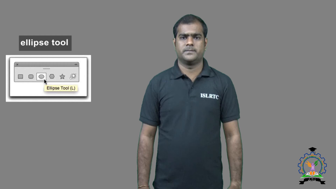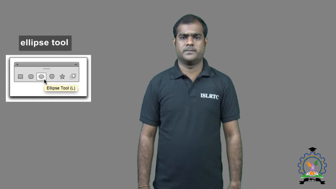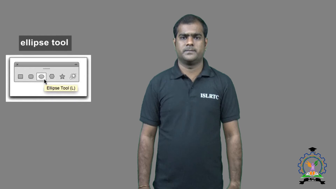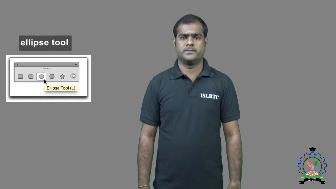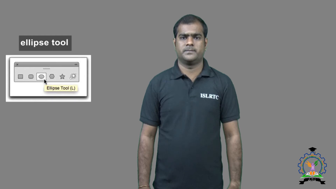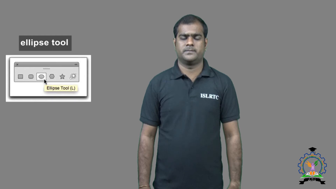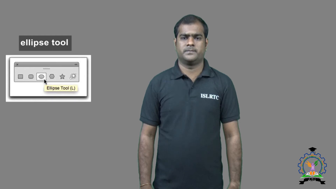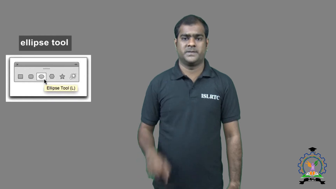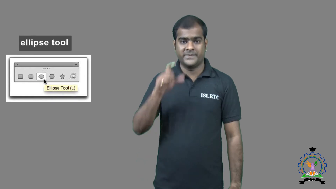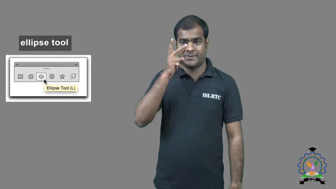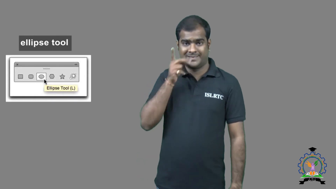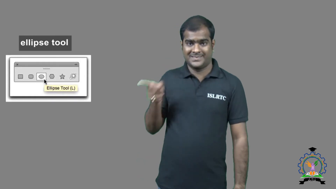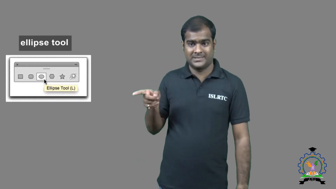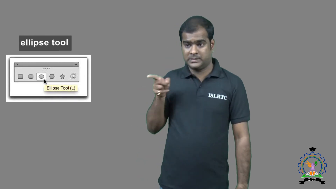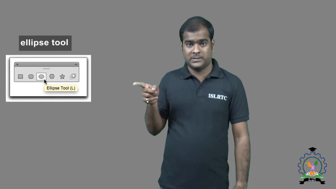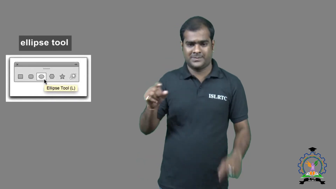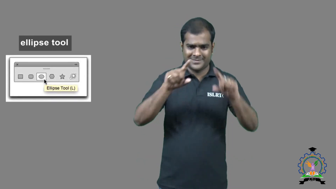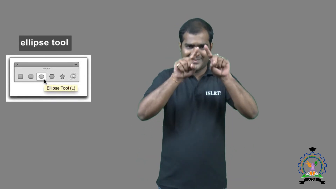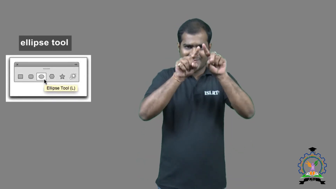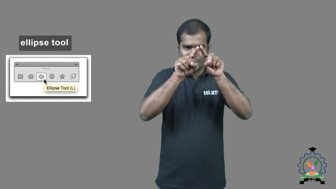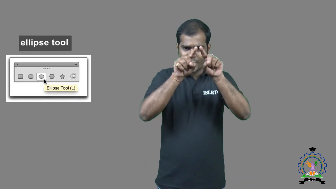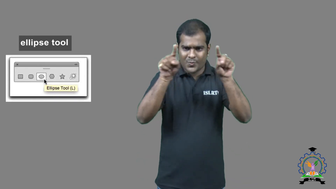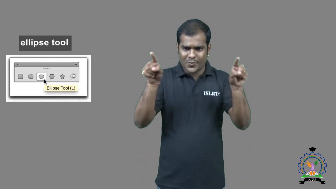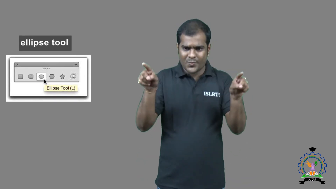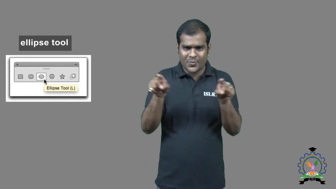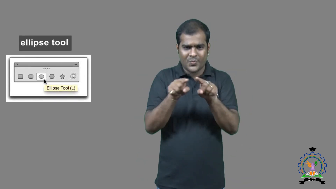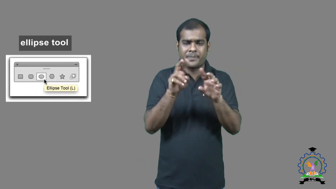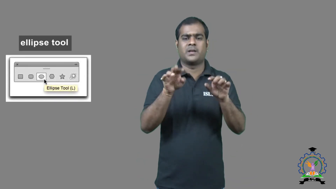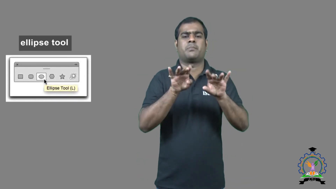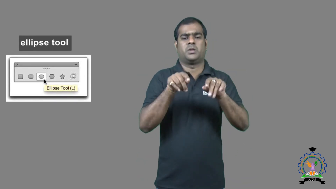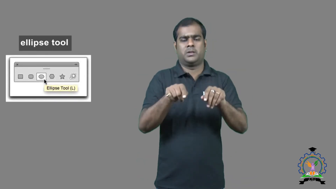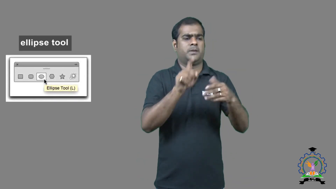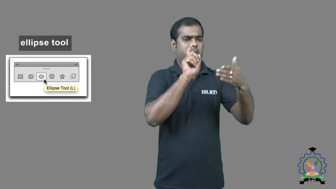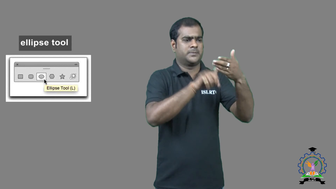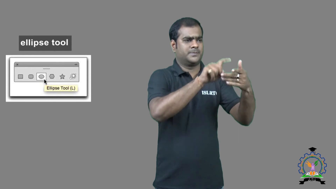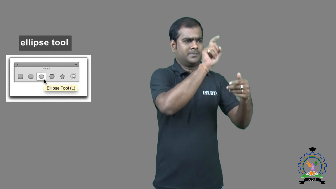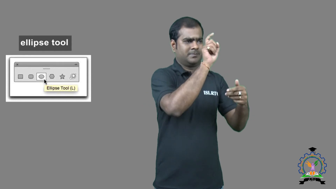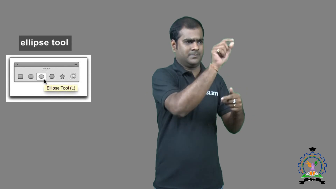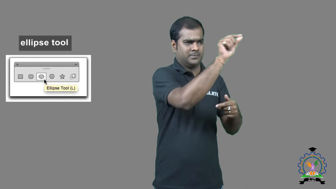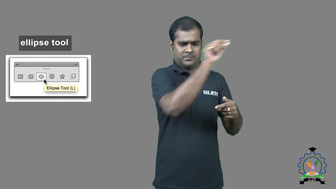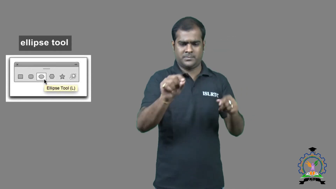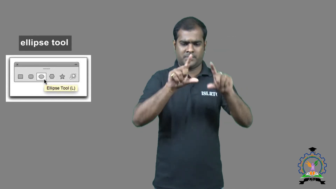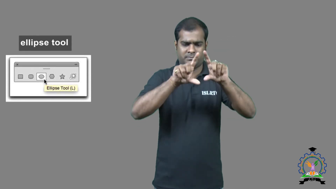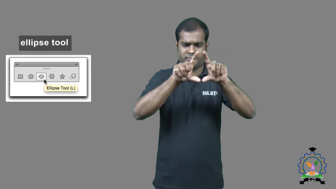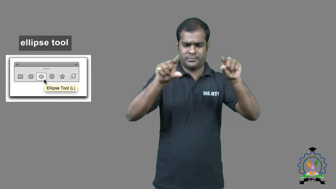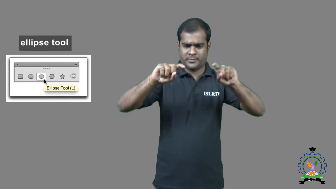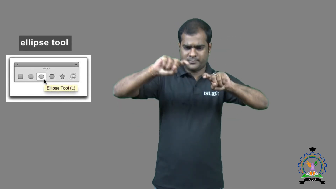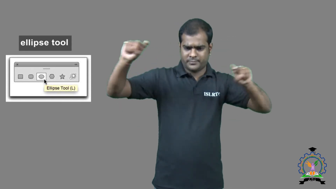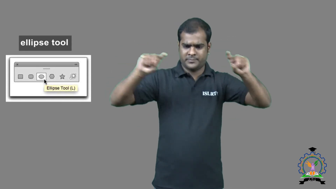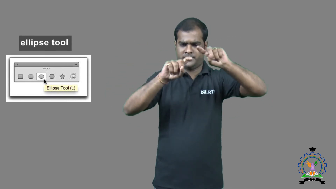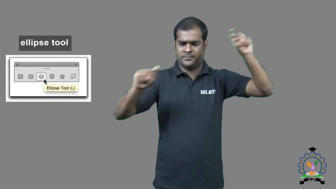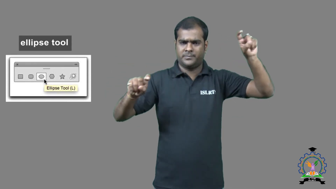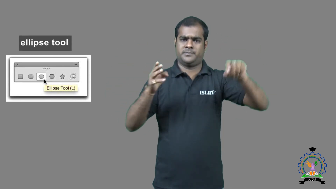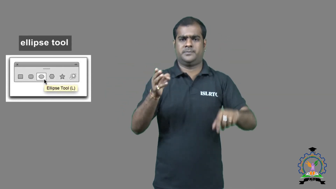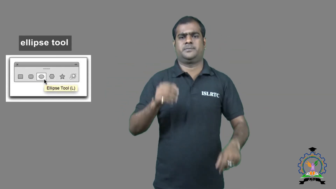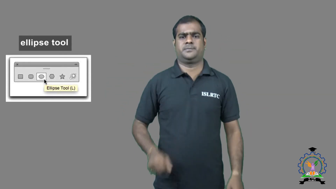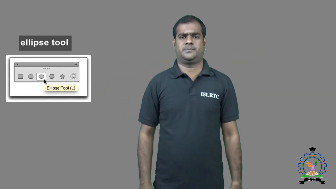ellipse tool